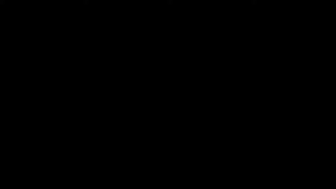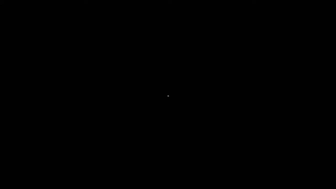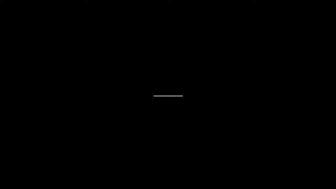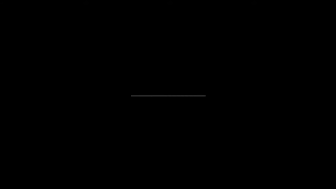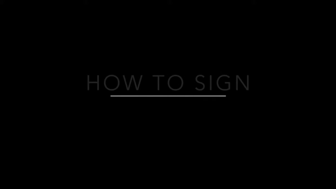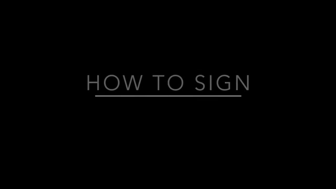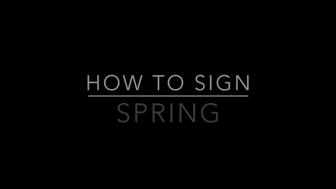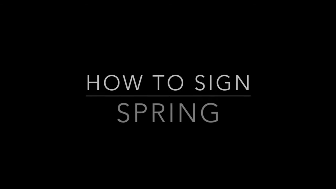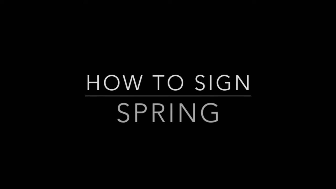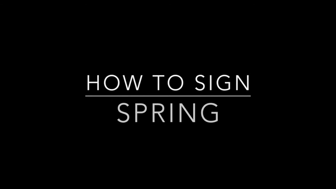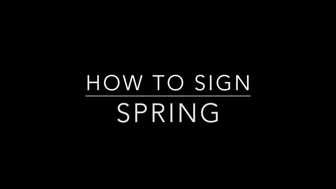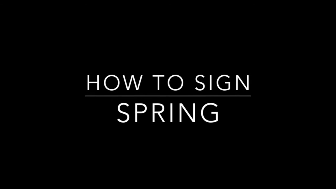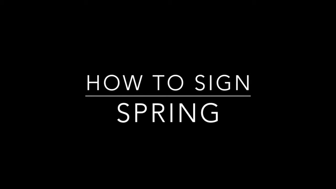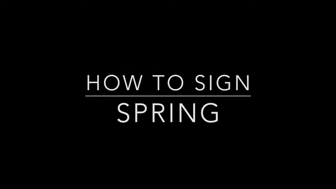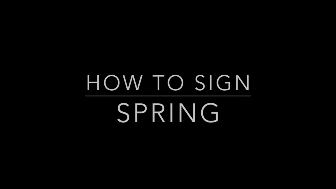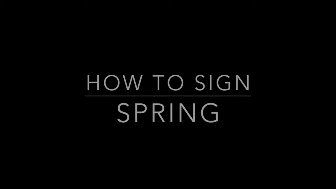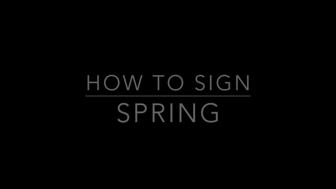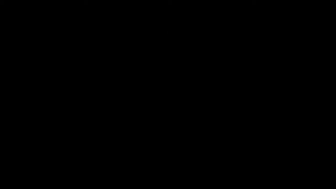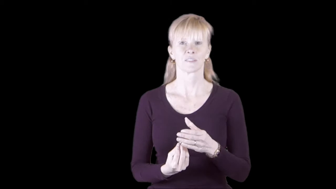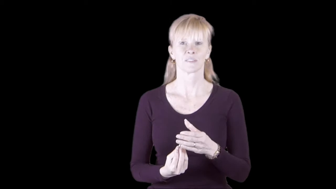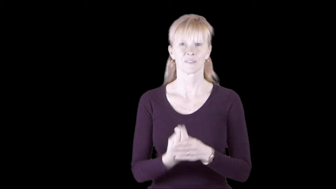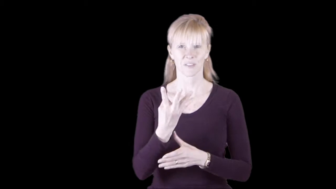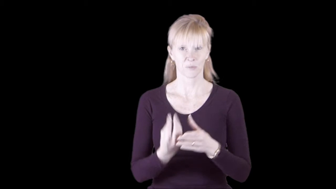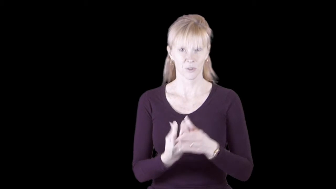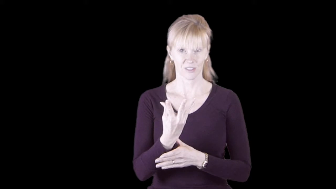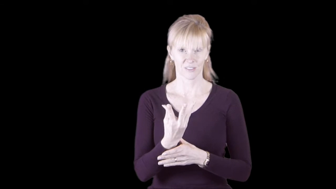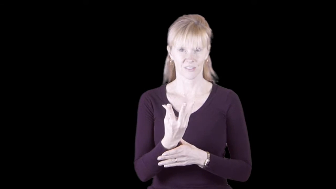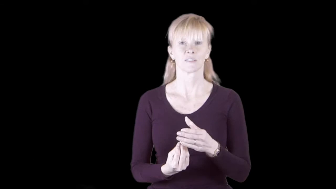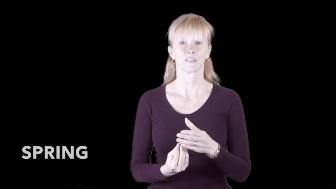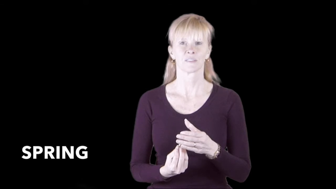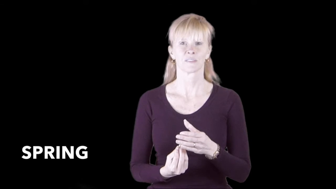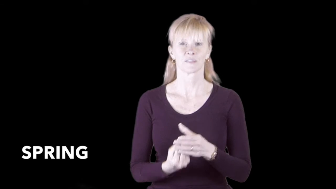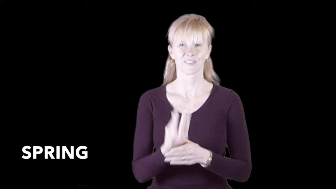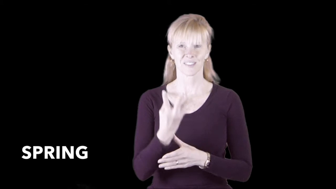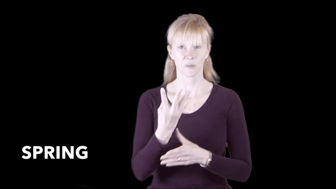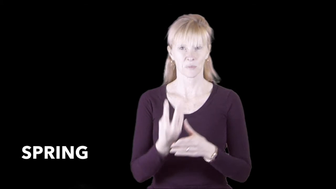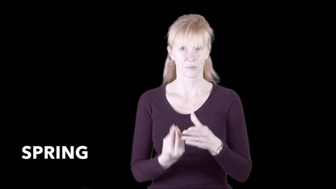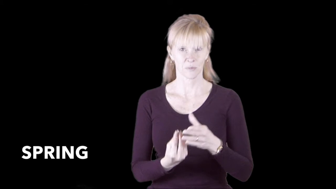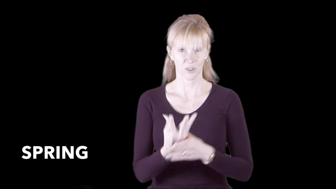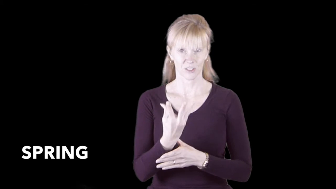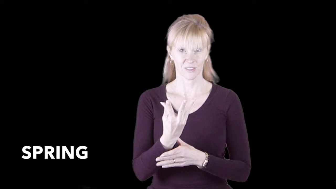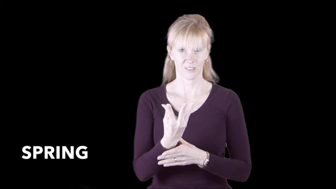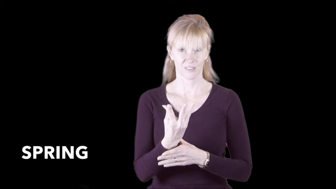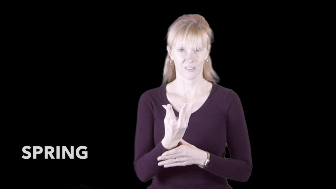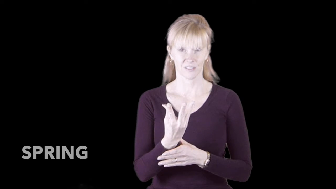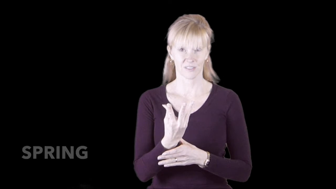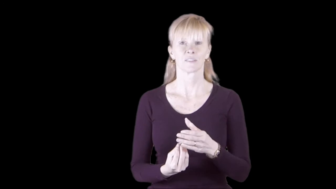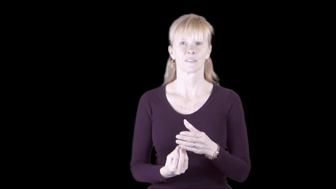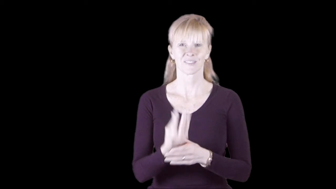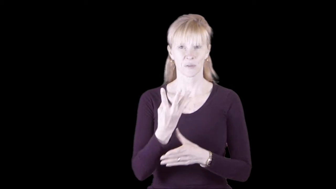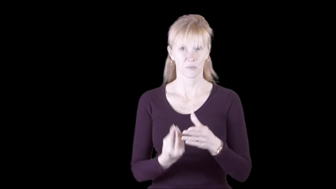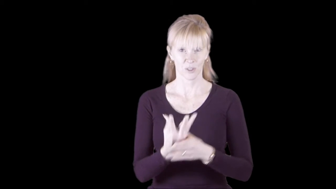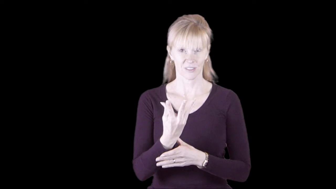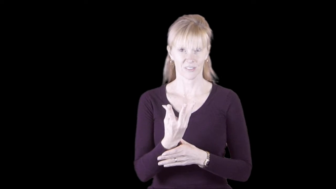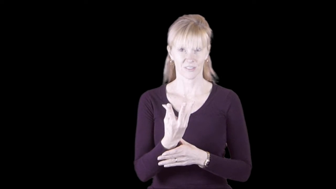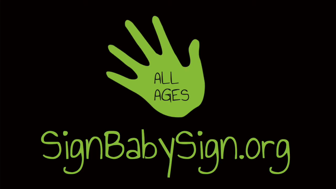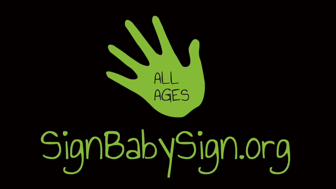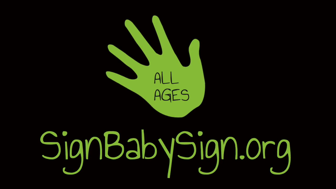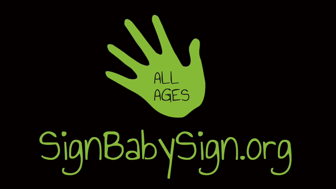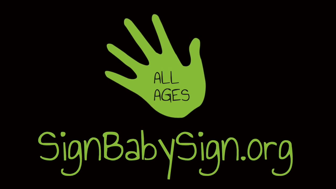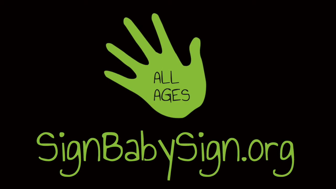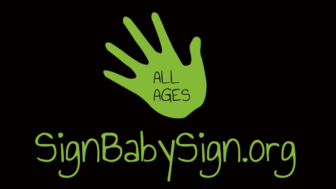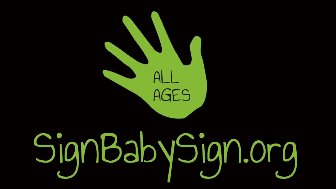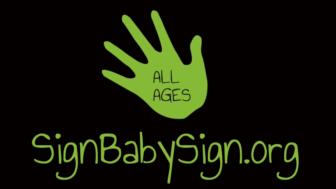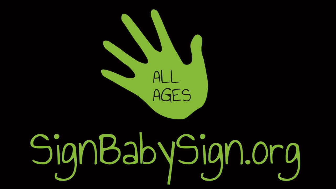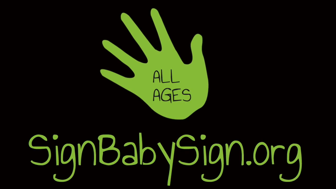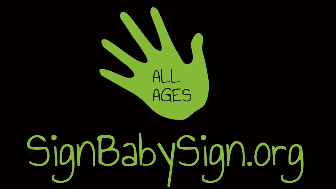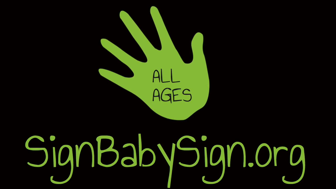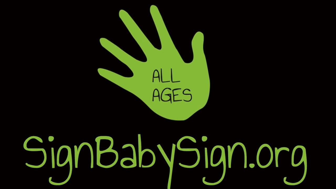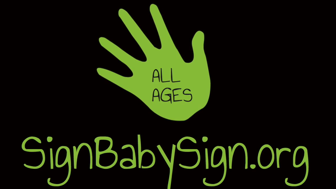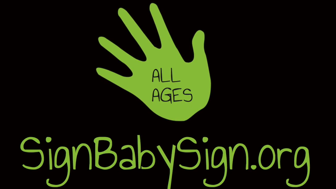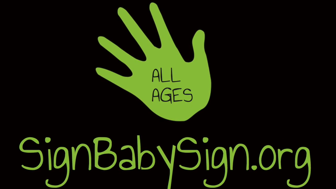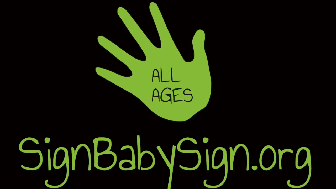Spring